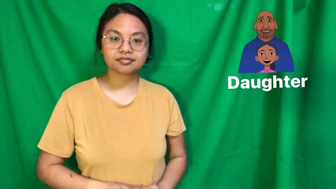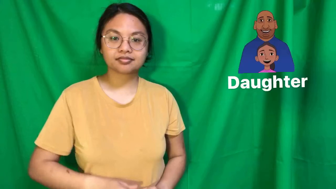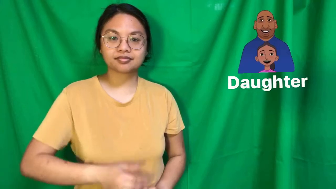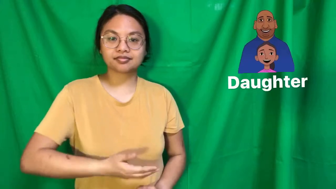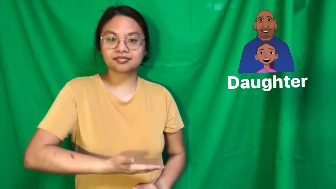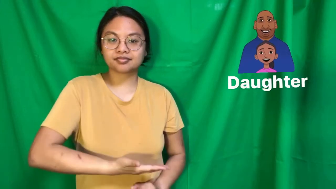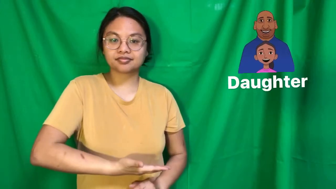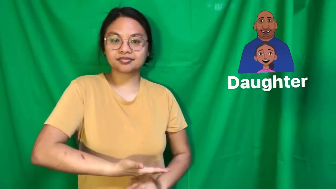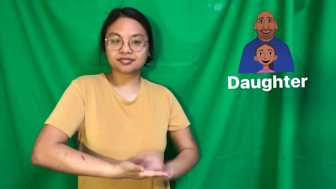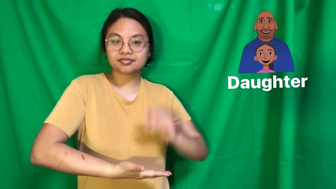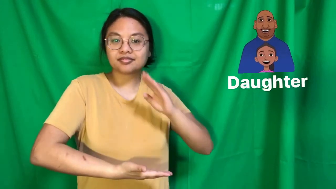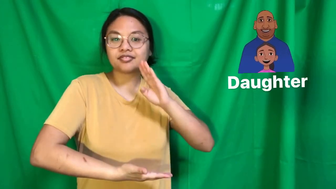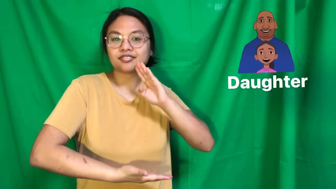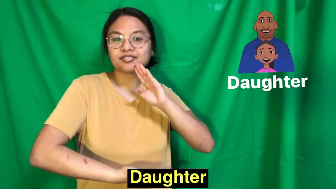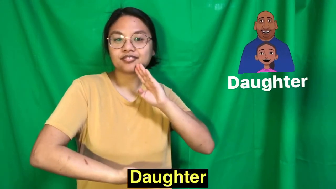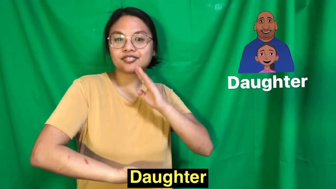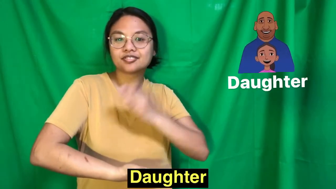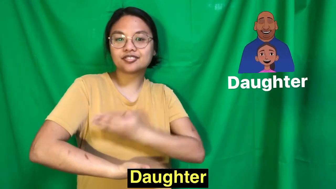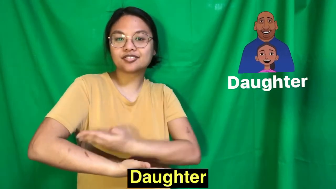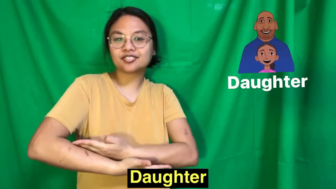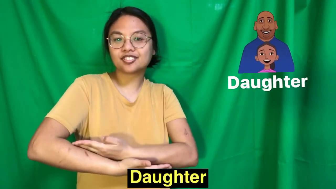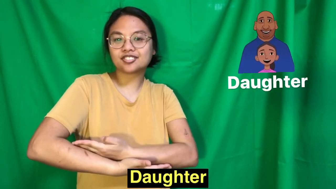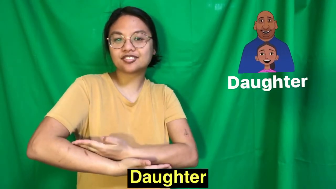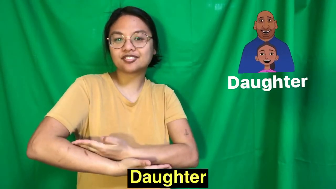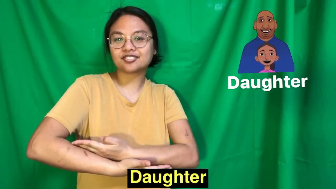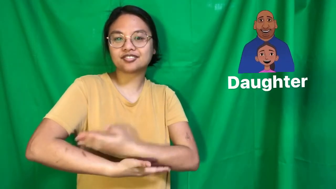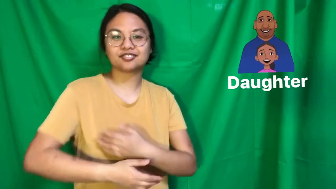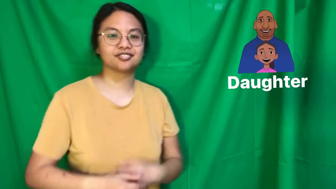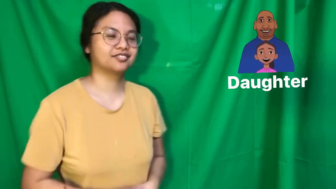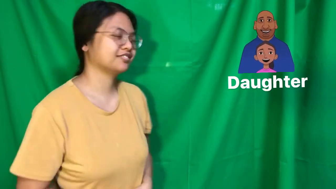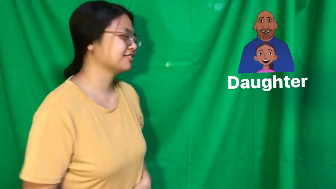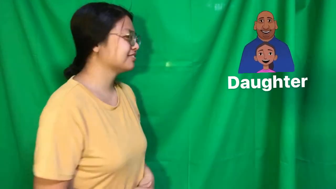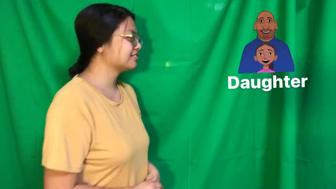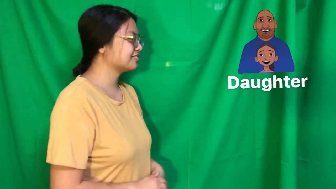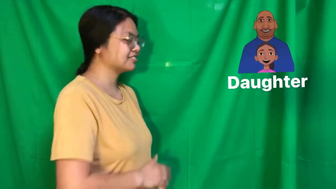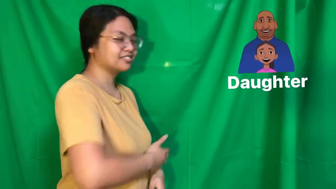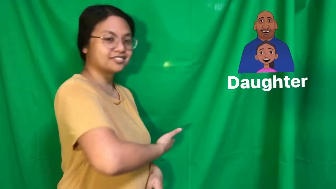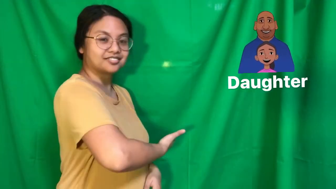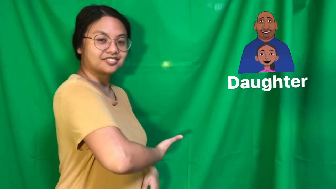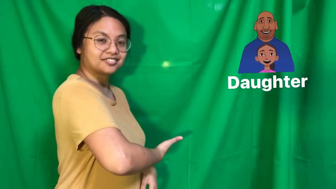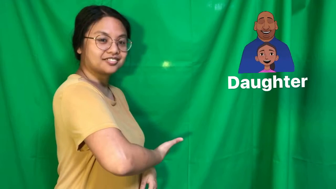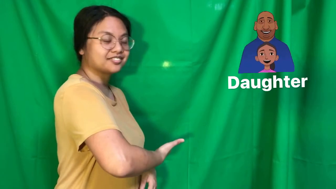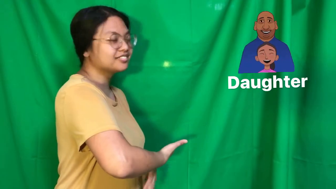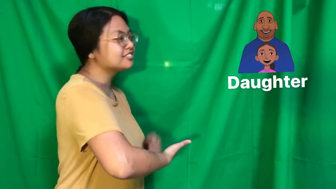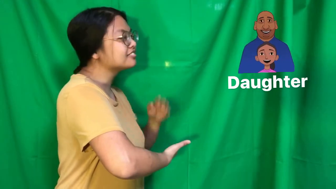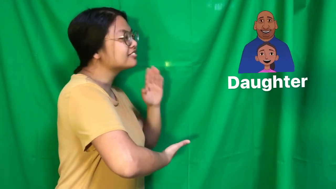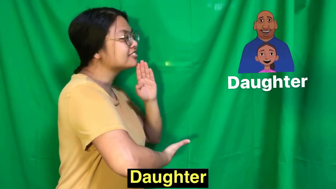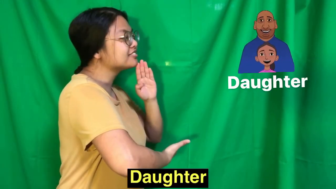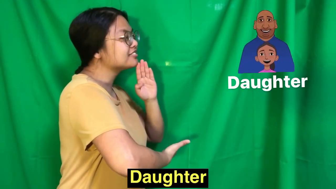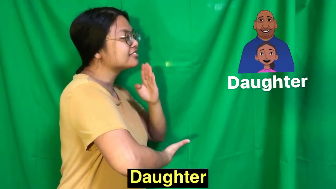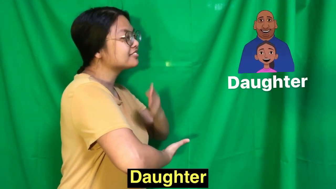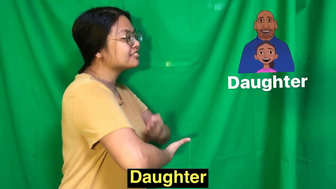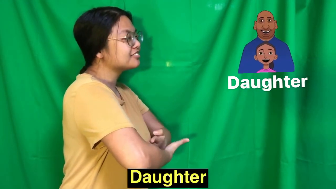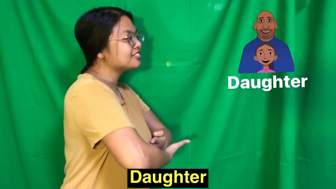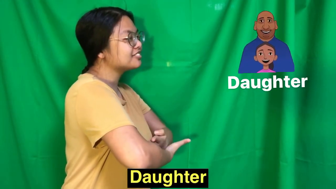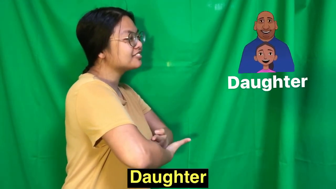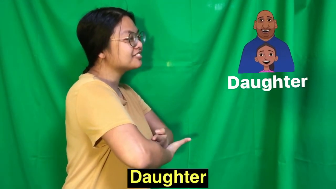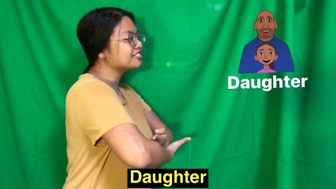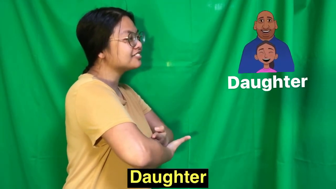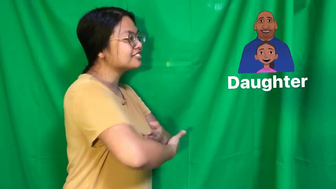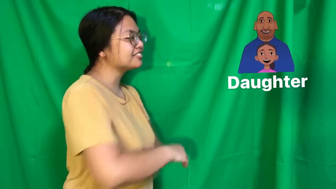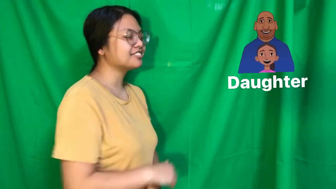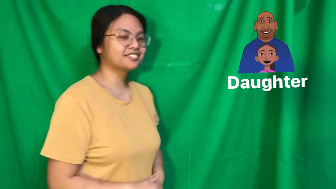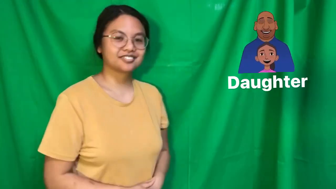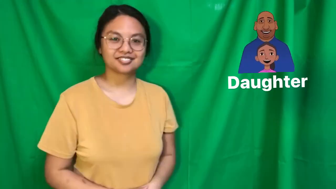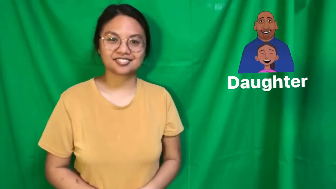DAUGTHER